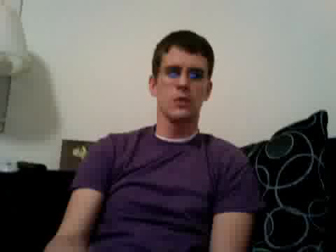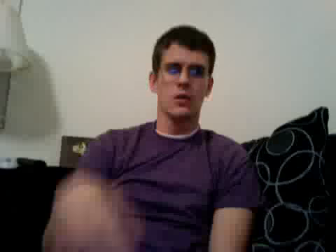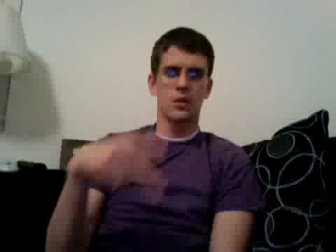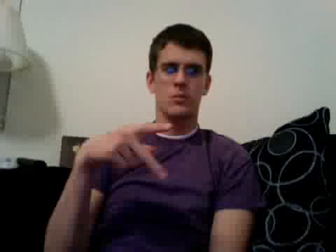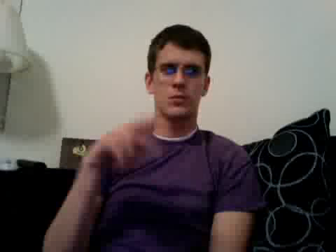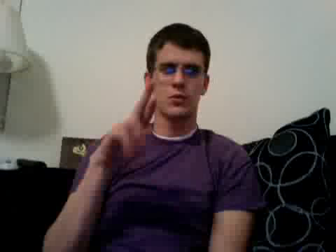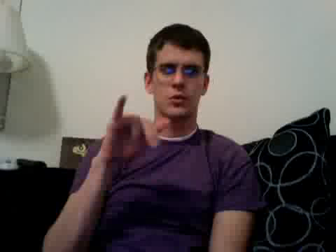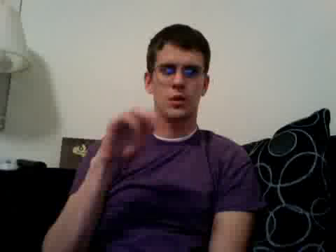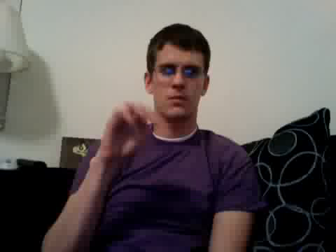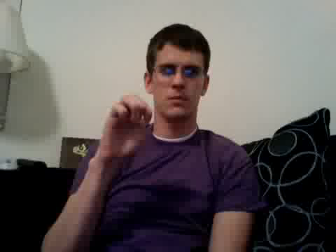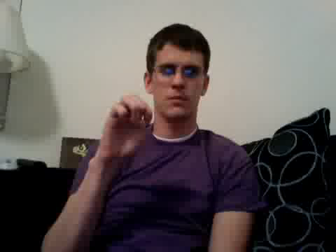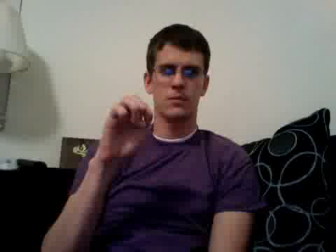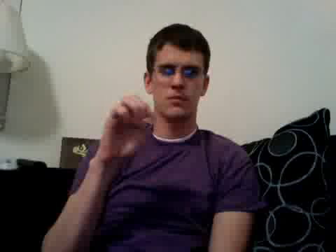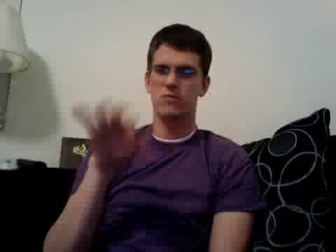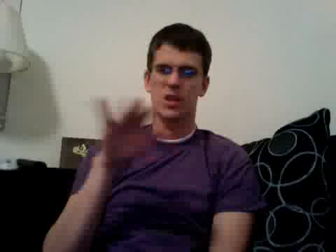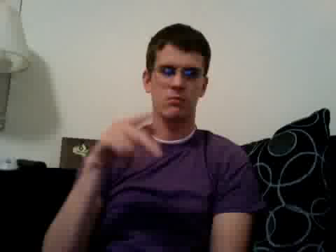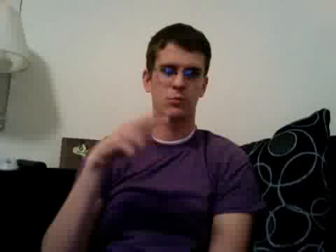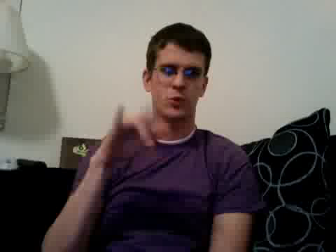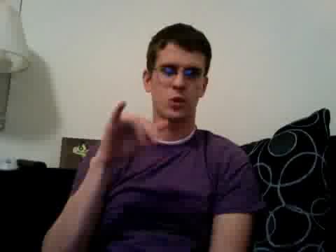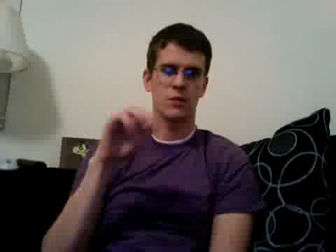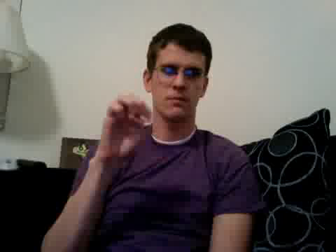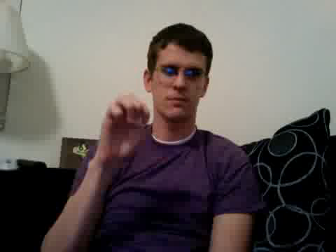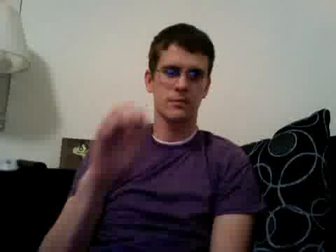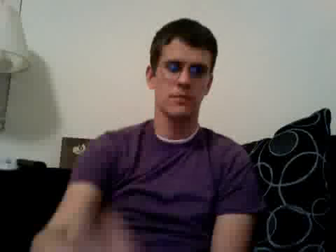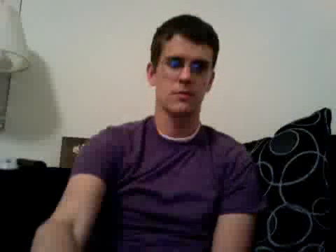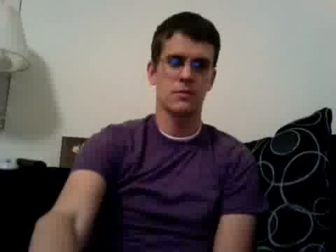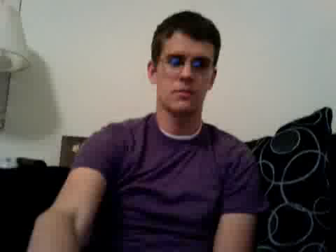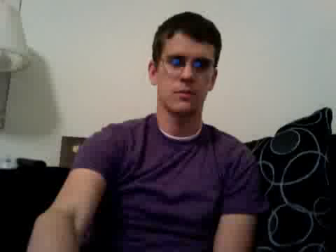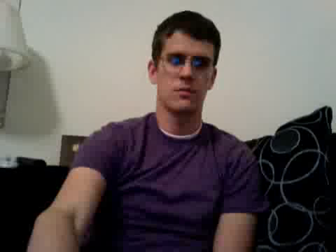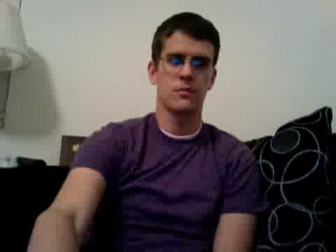Prime